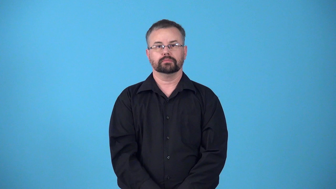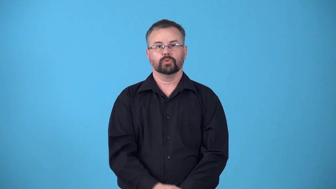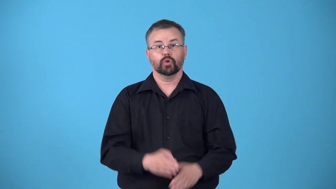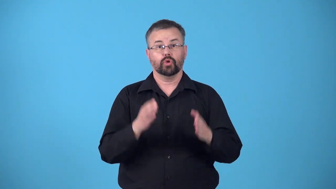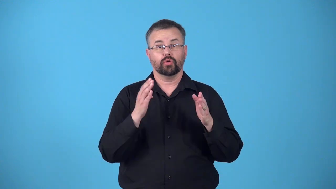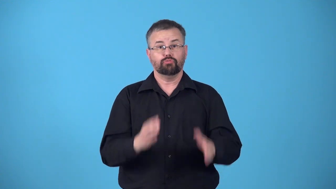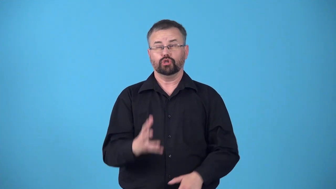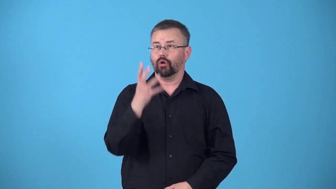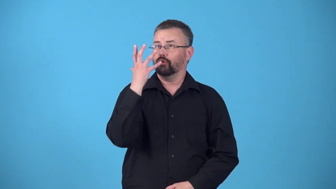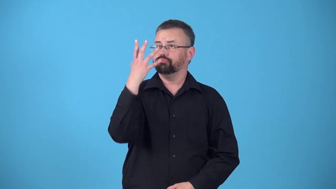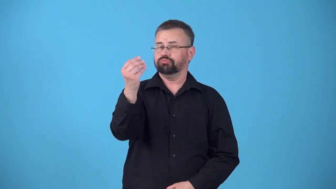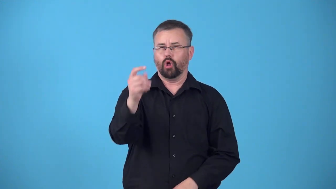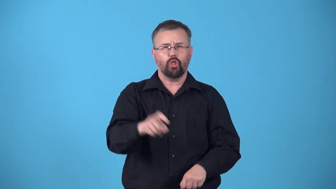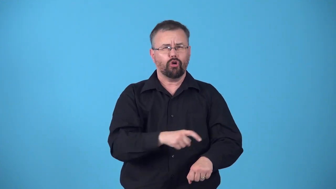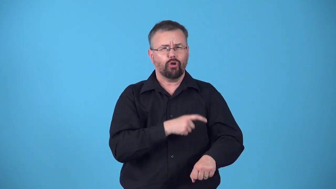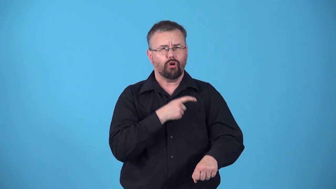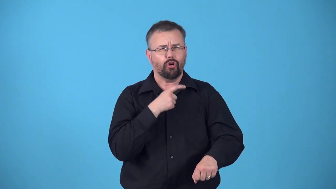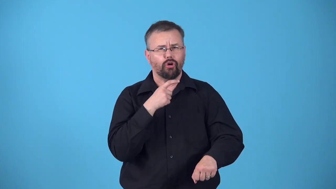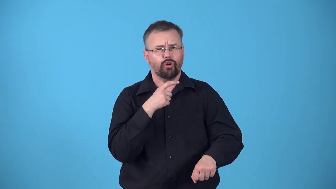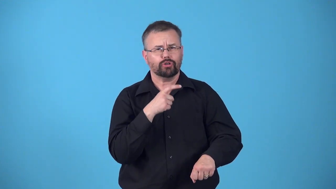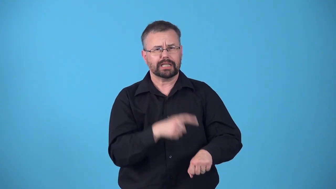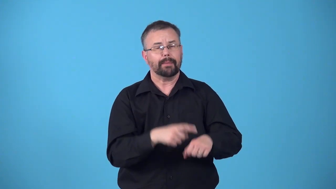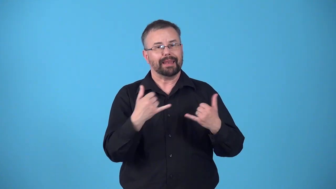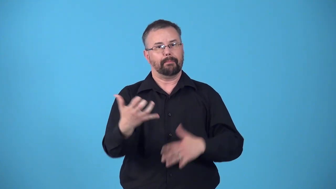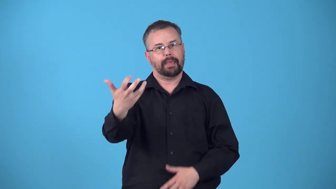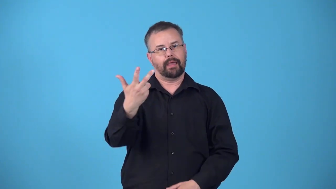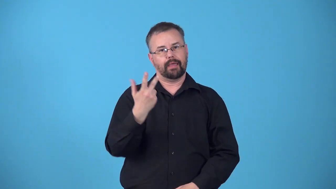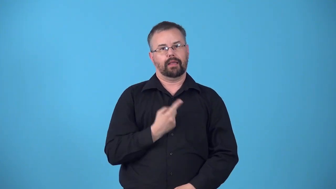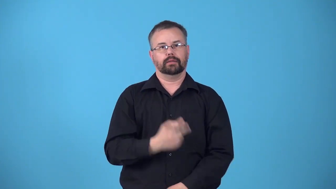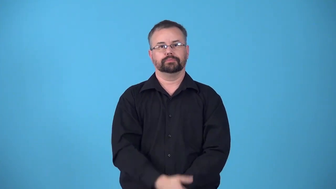revenant